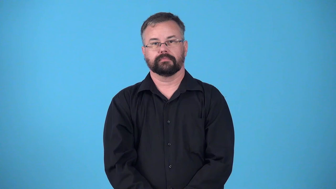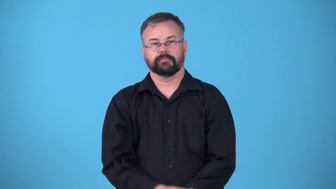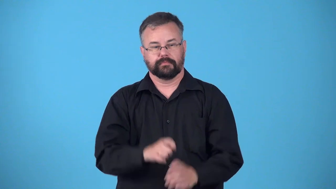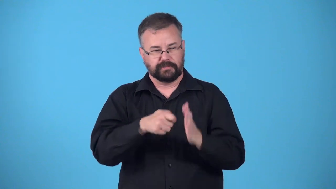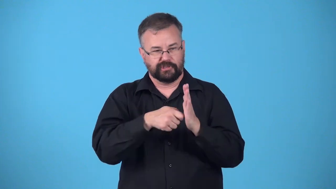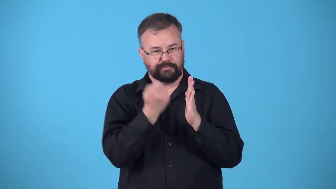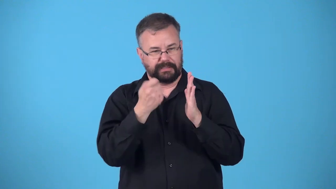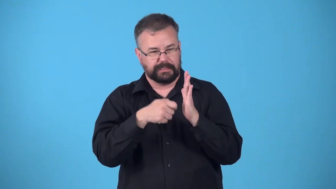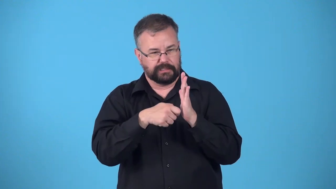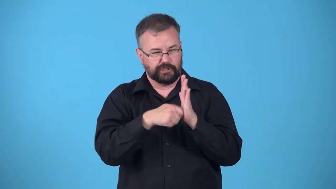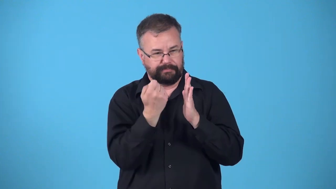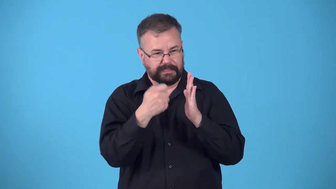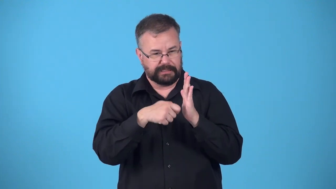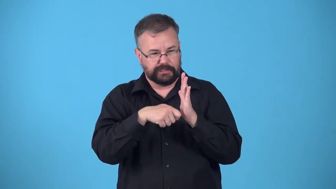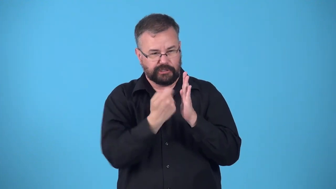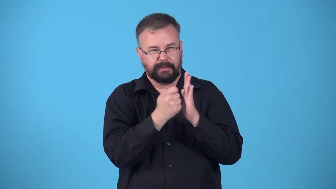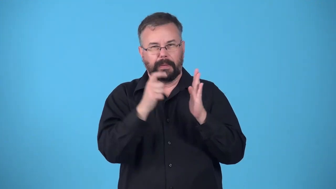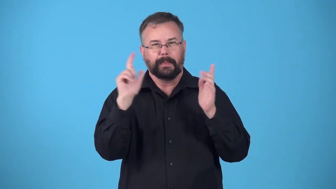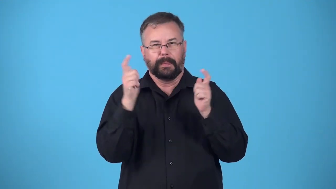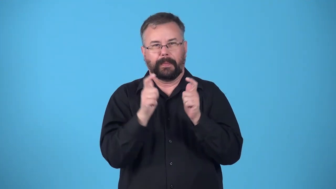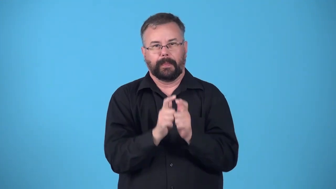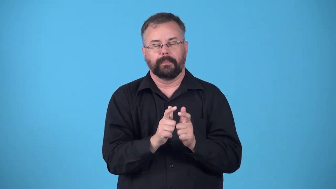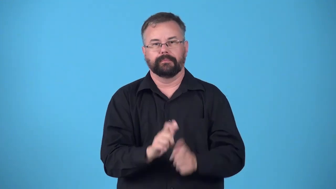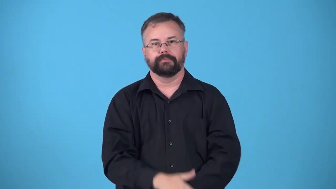chip away,chip away at